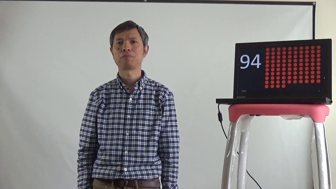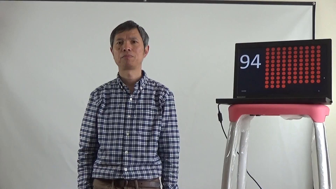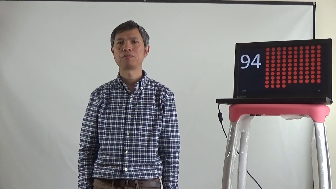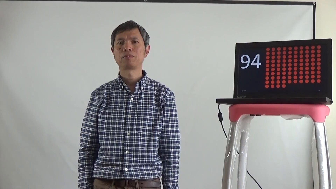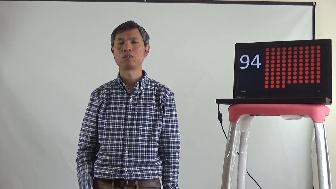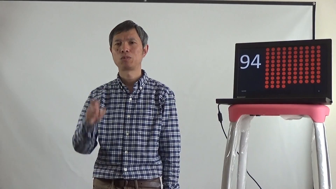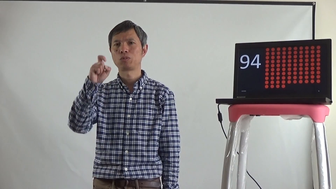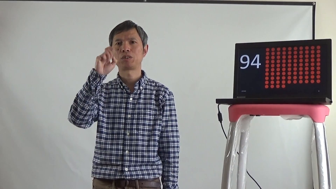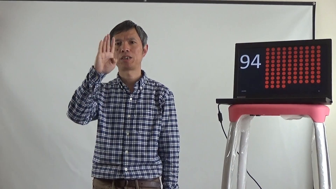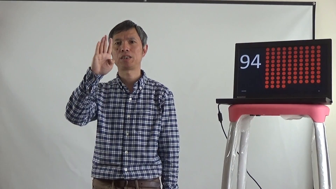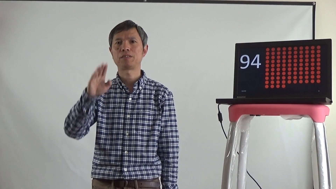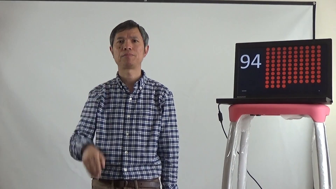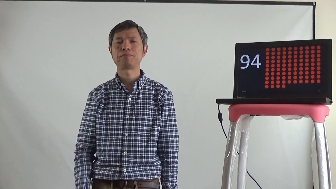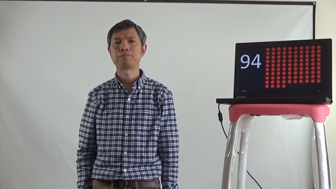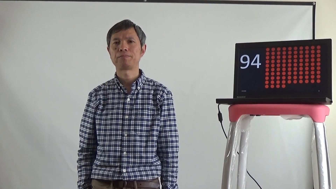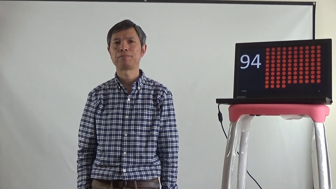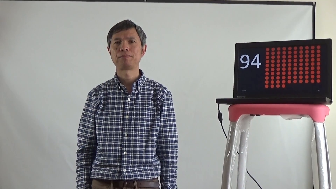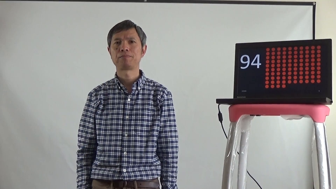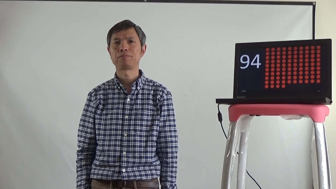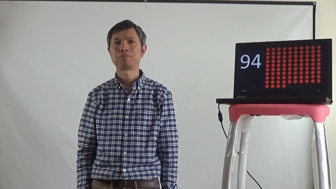number94